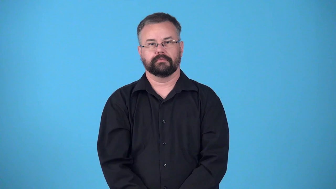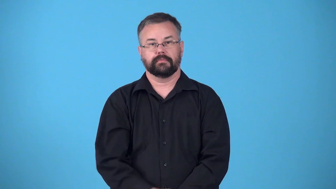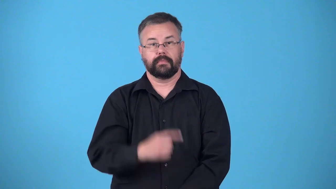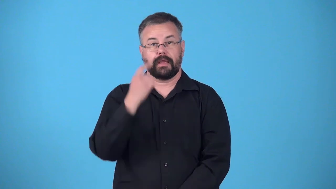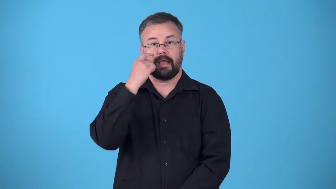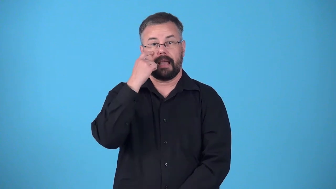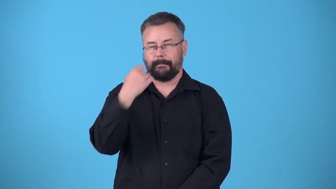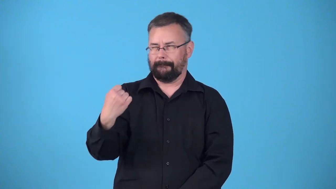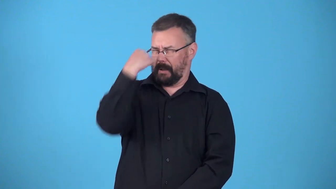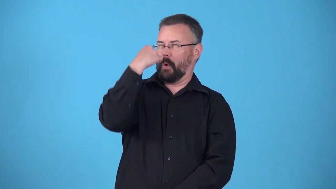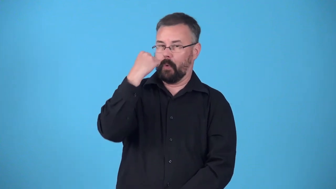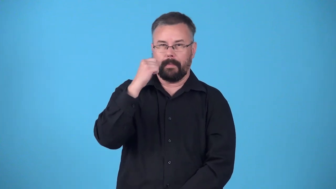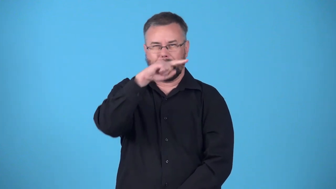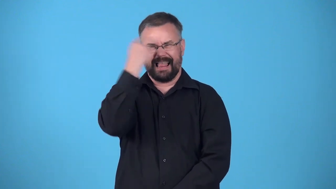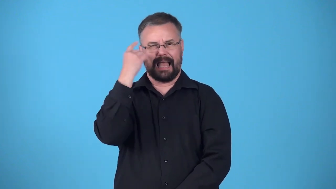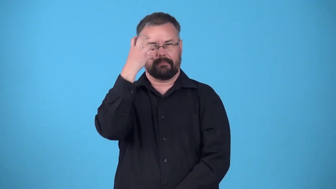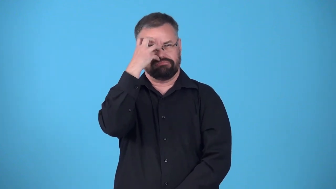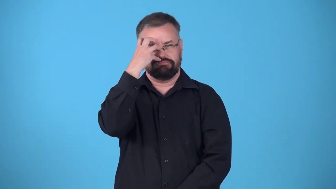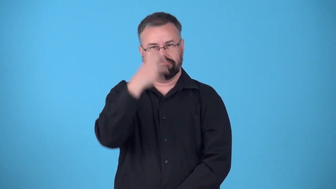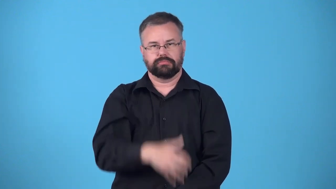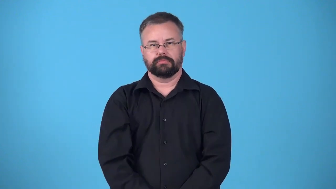black eye